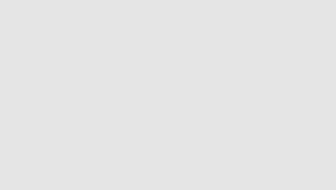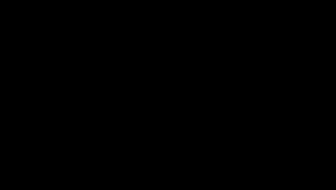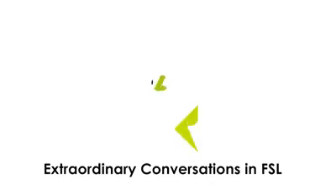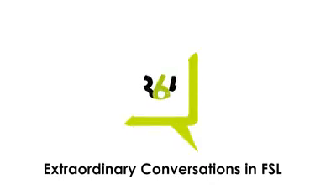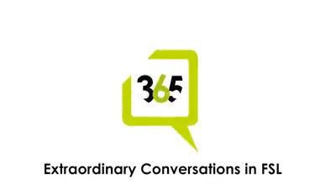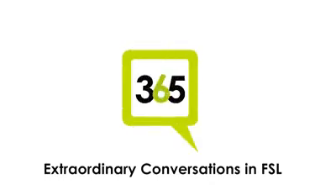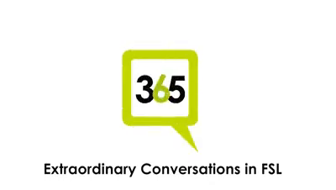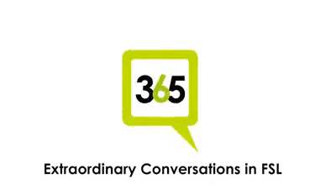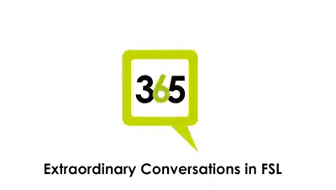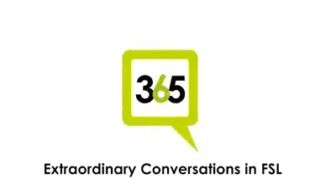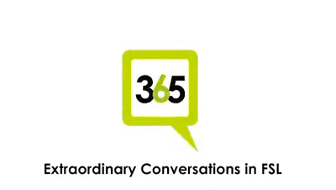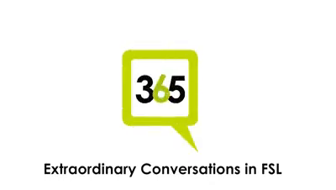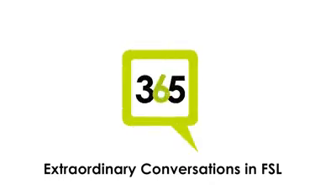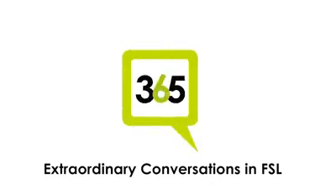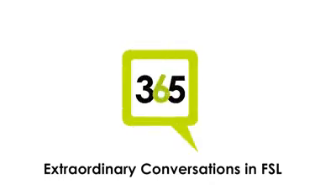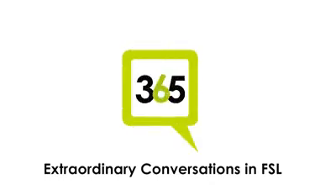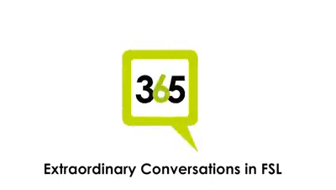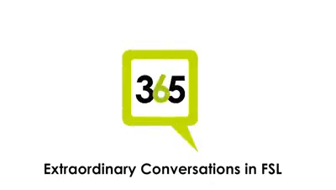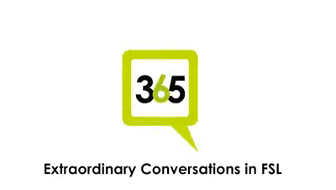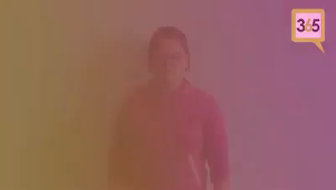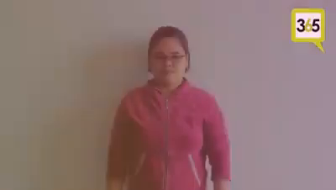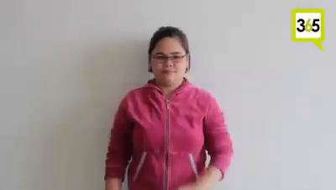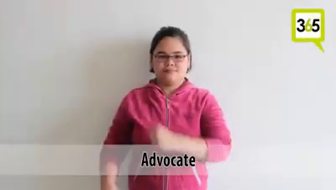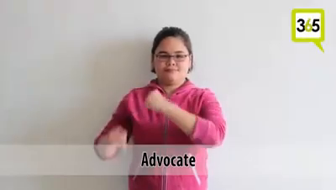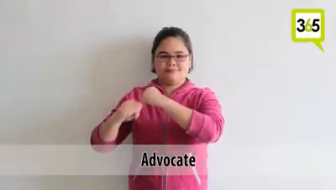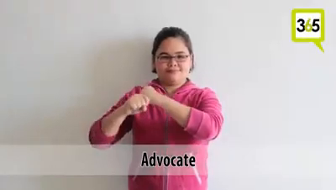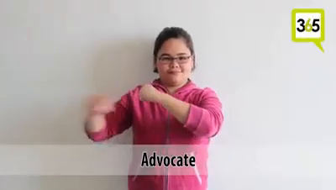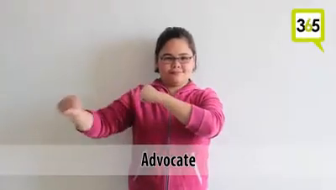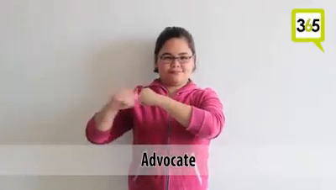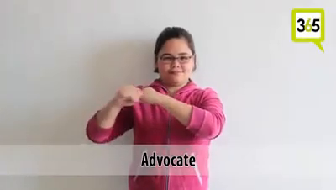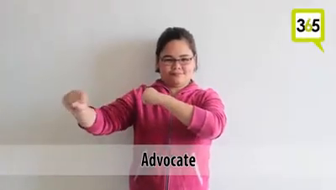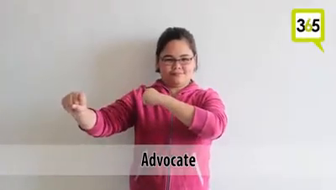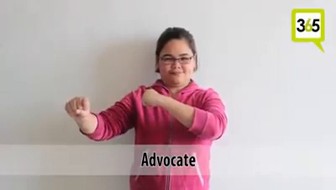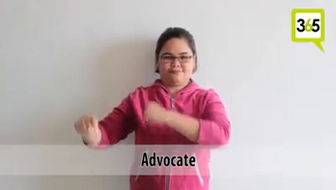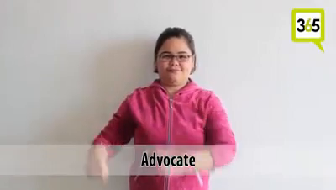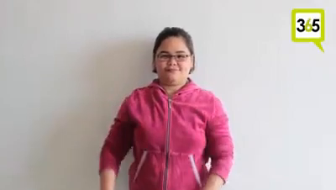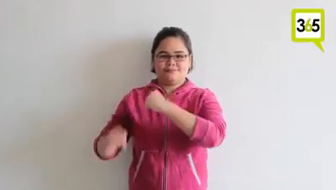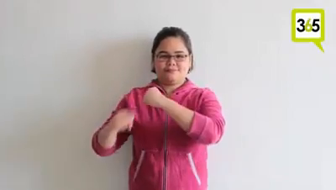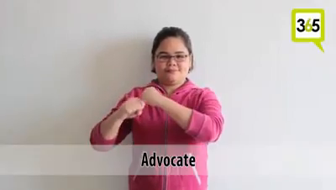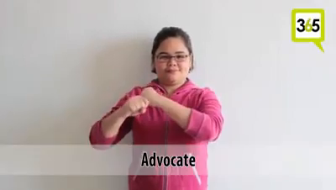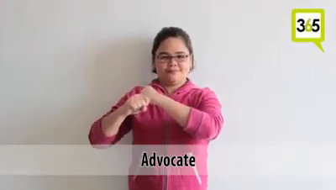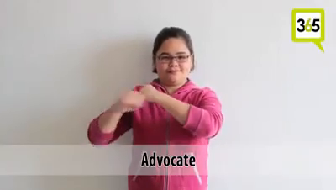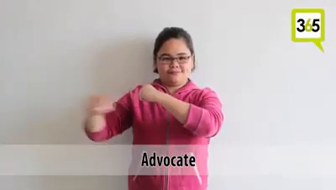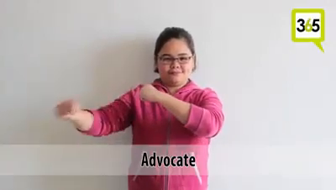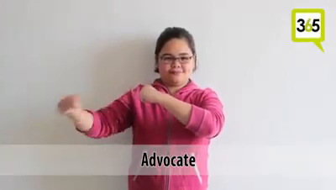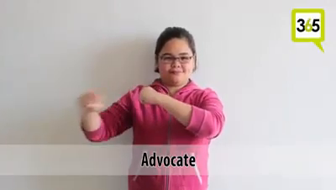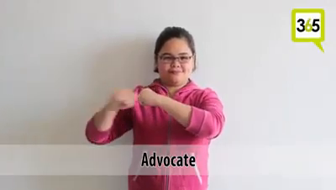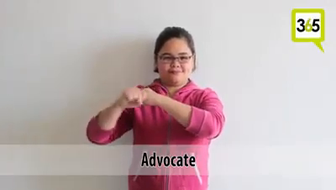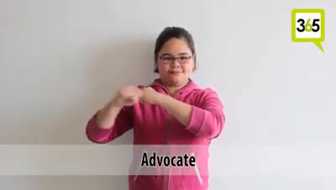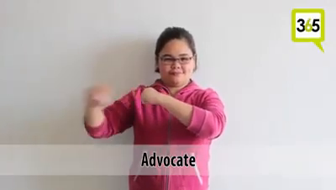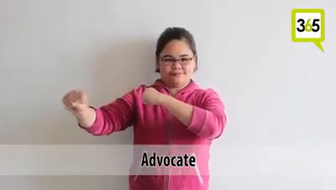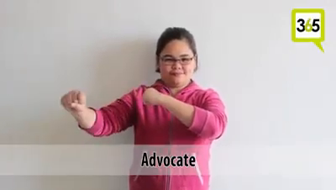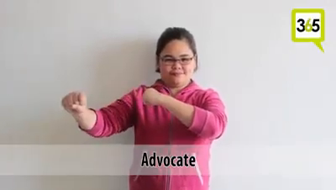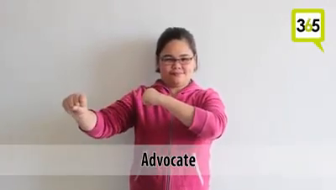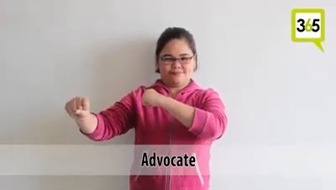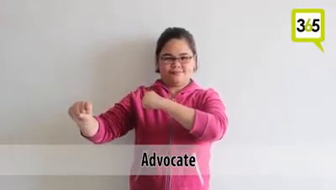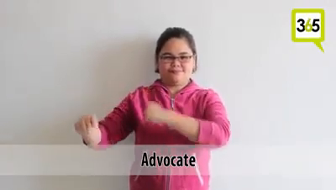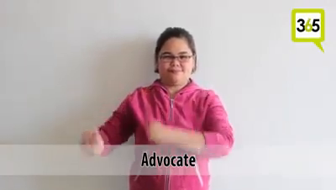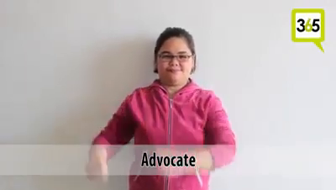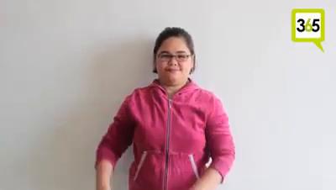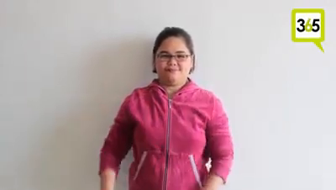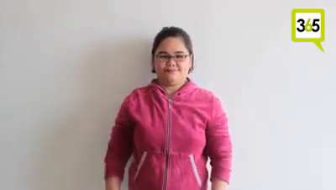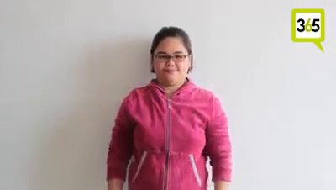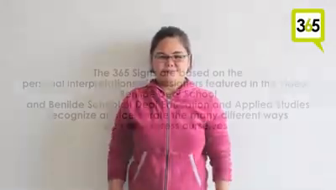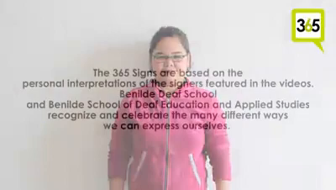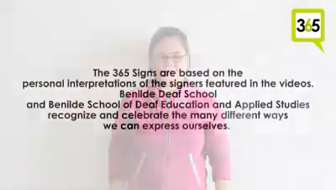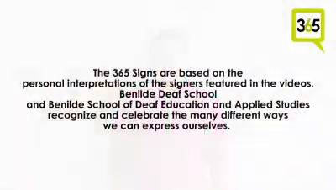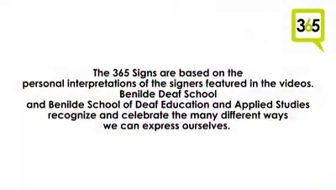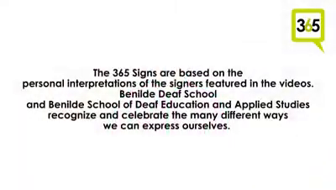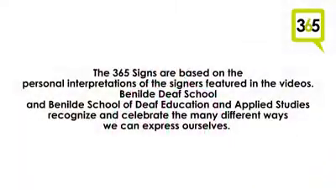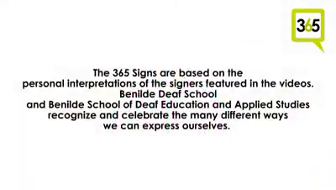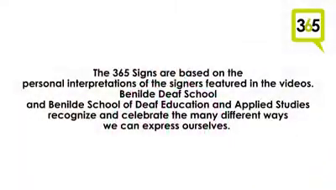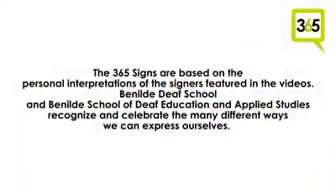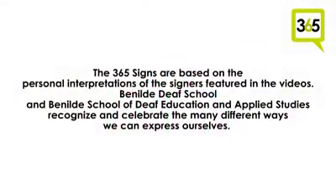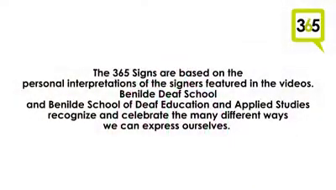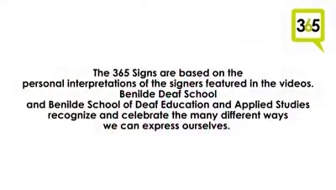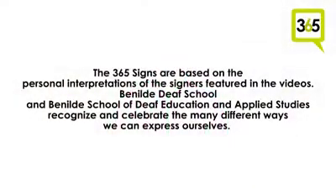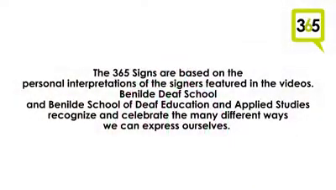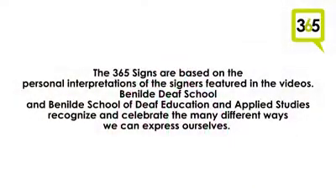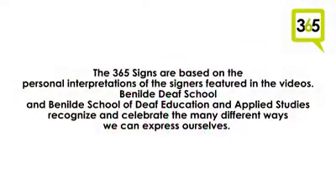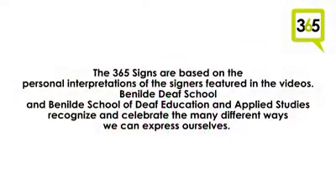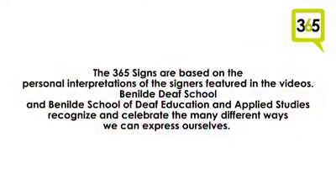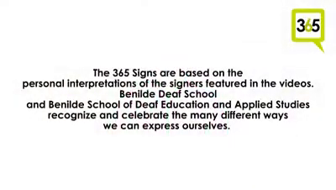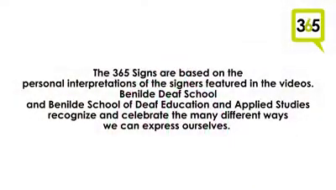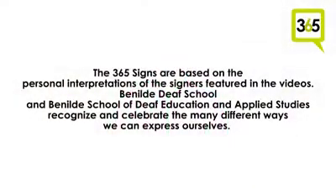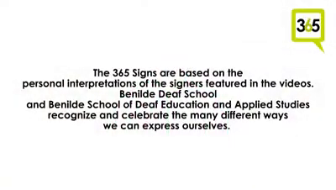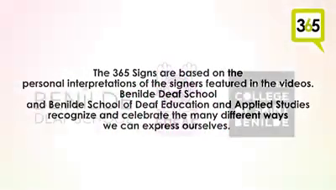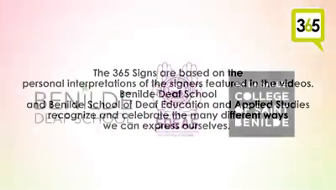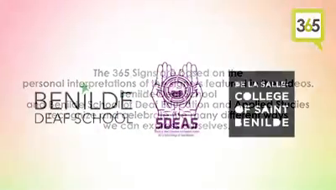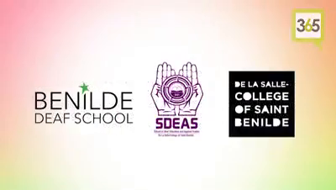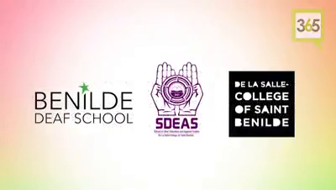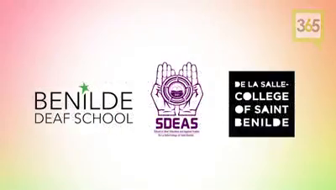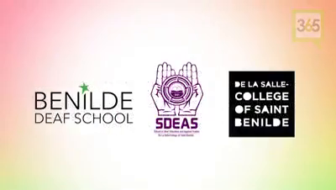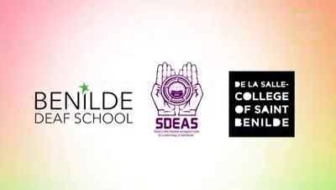advocate